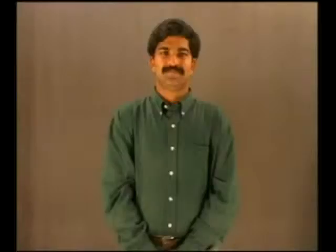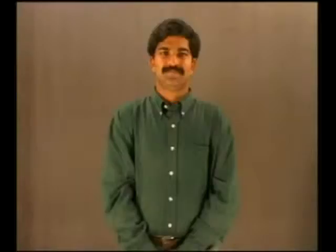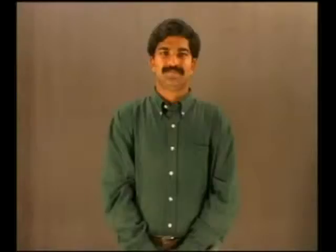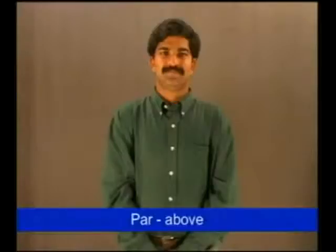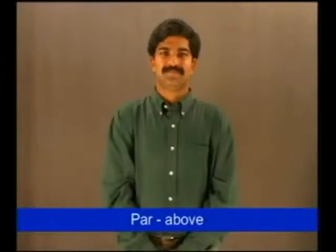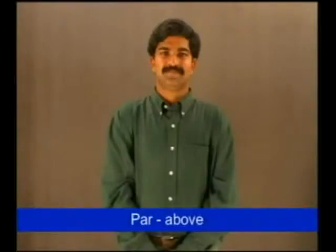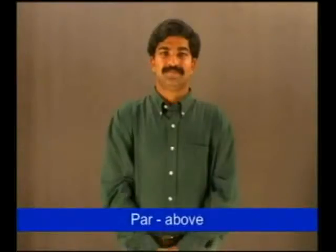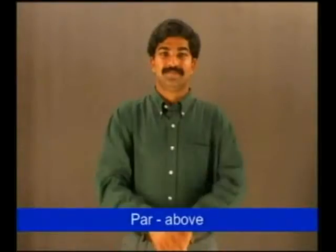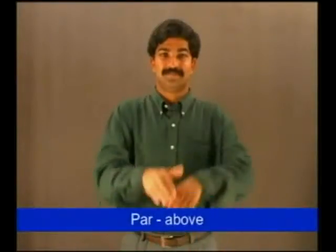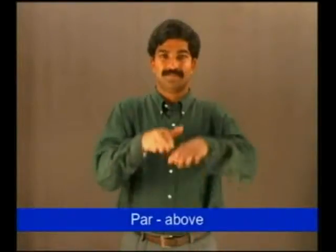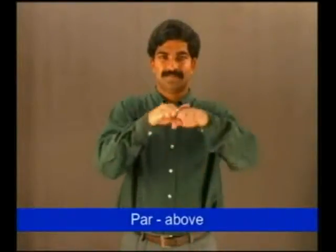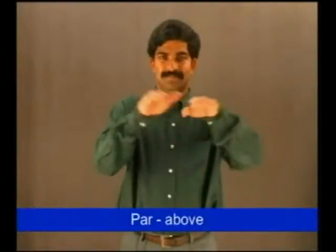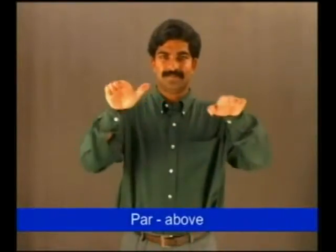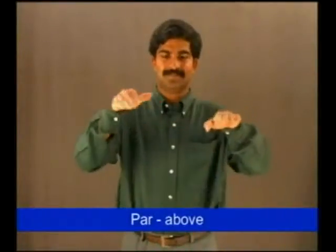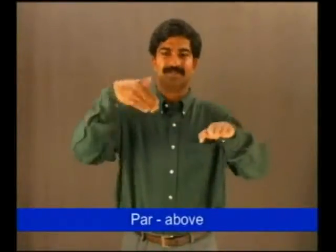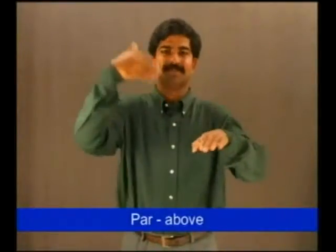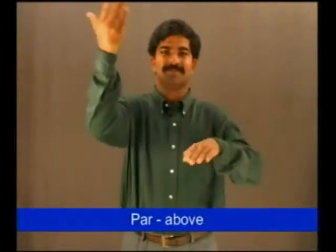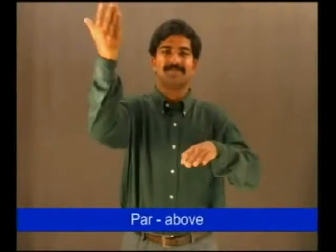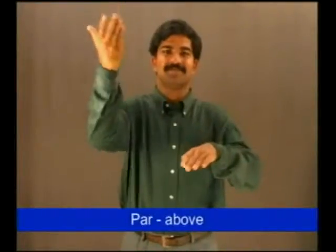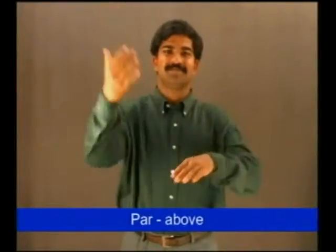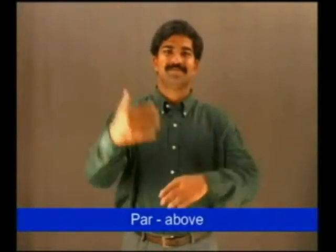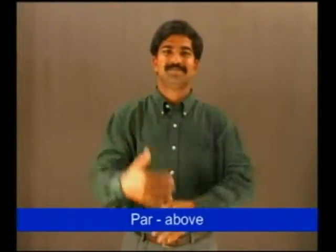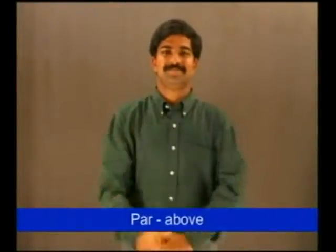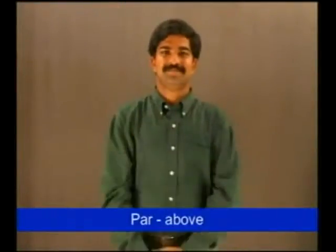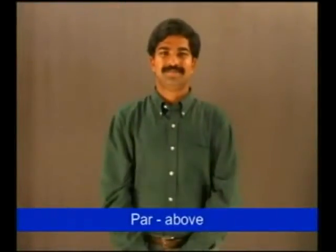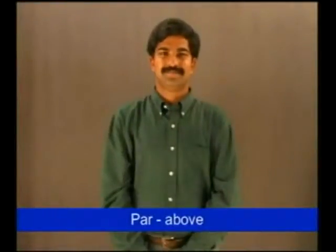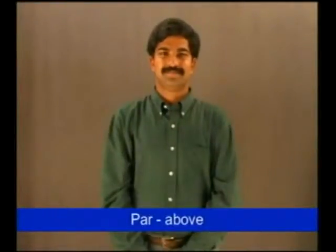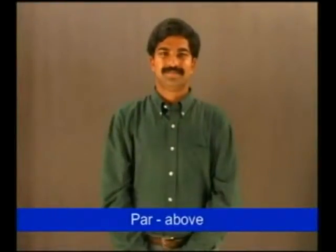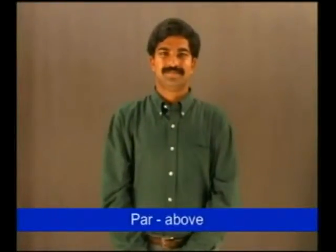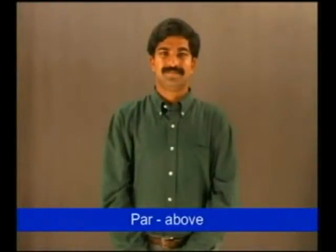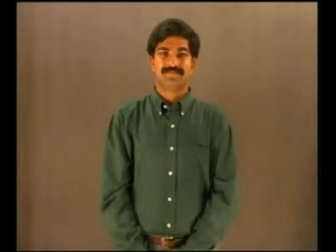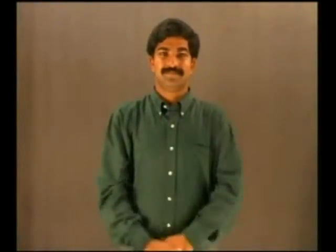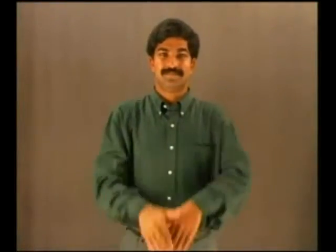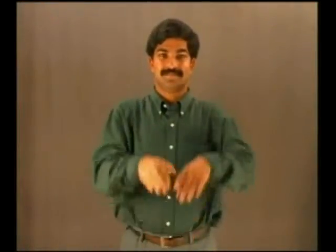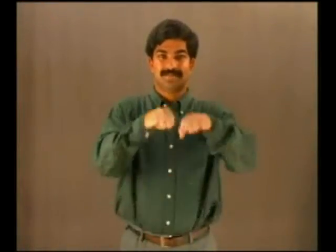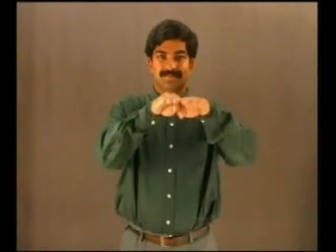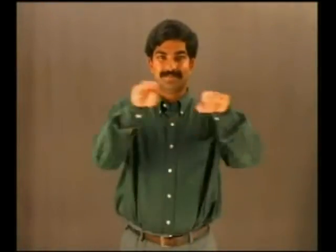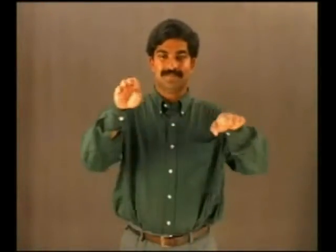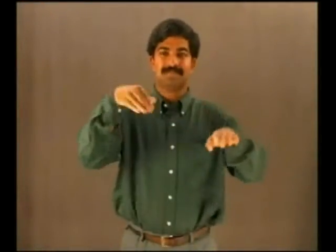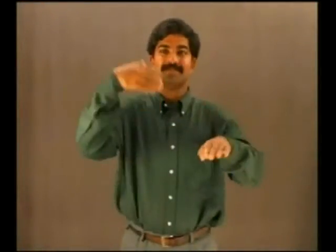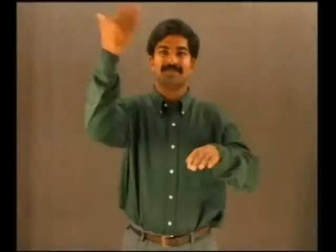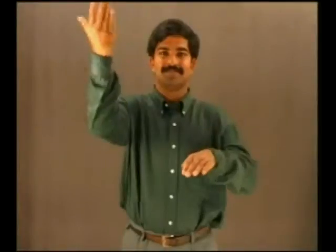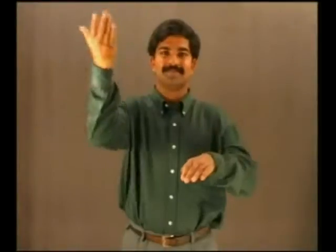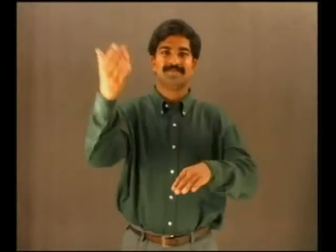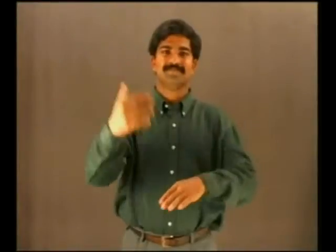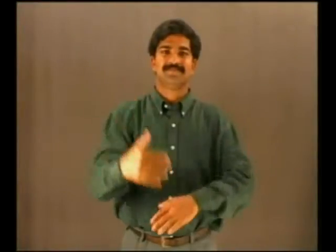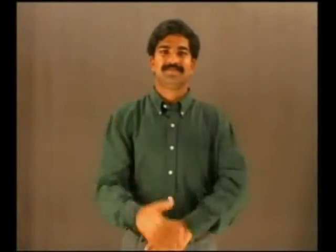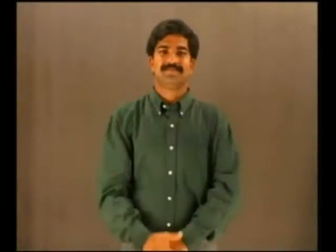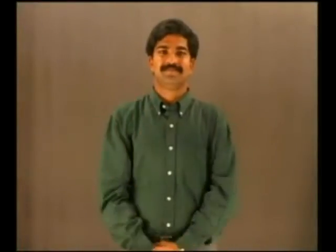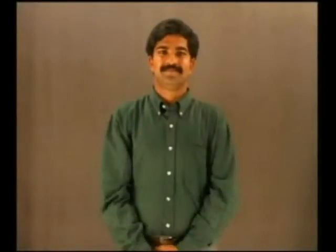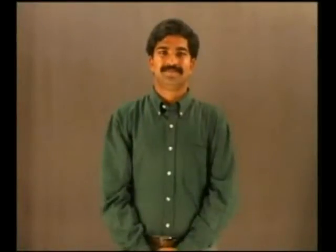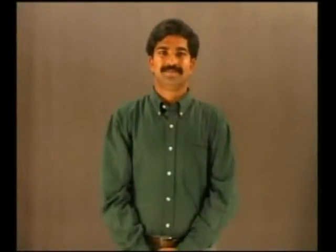Par - Above